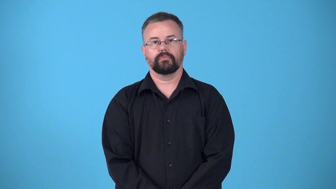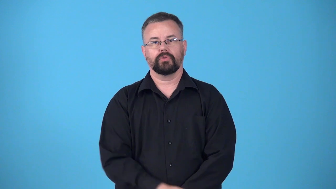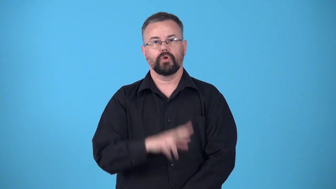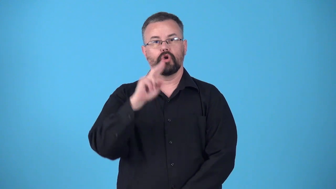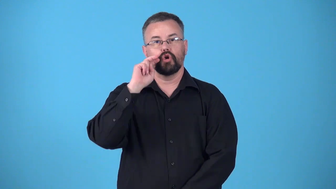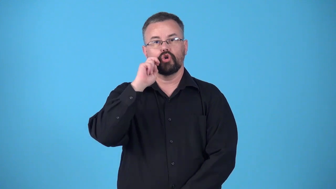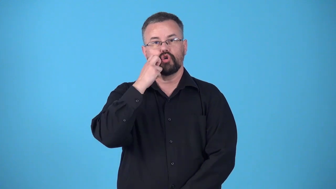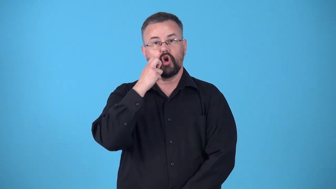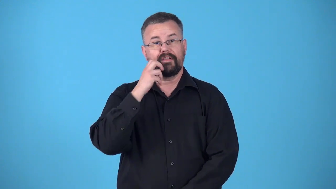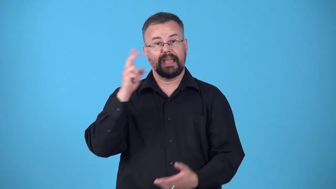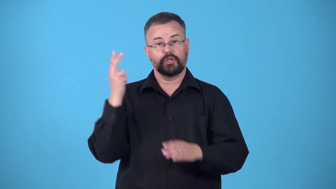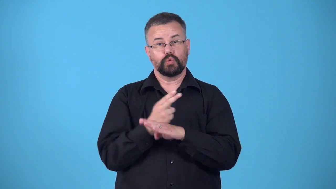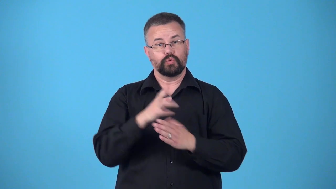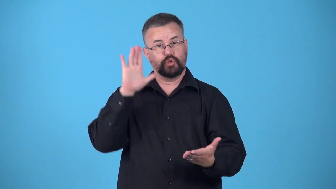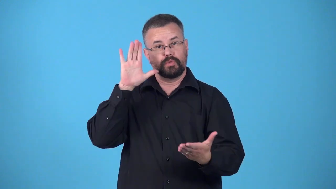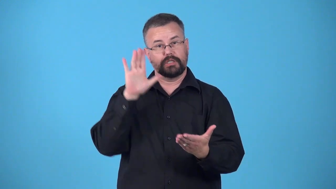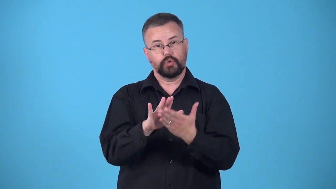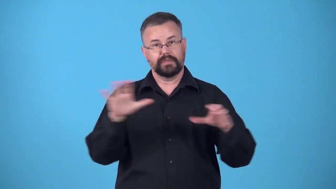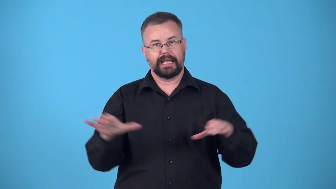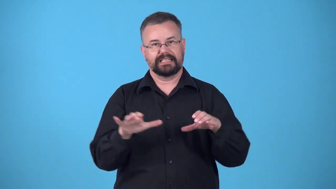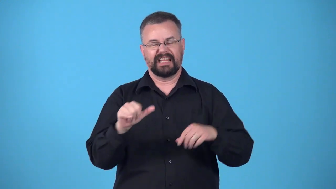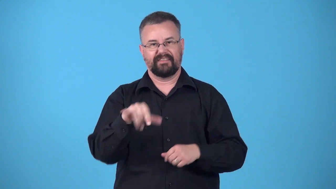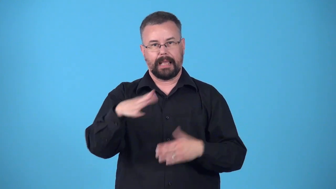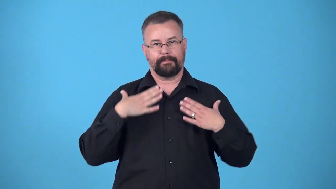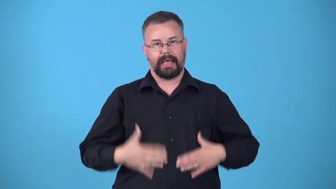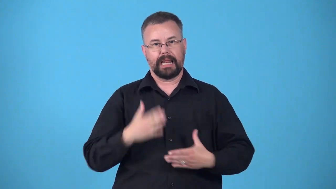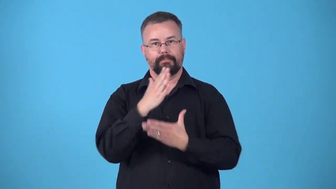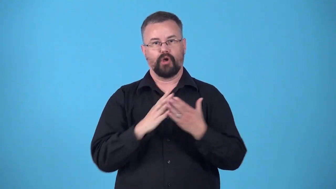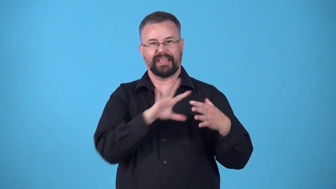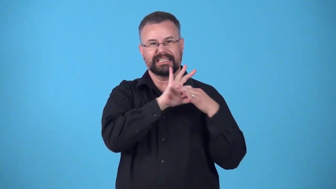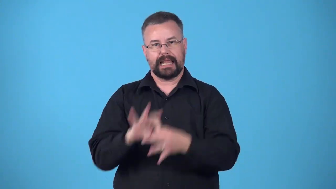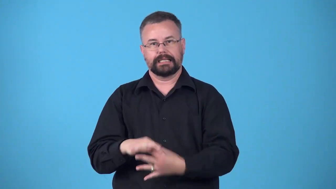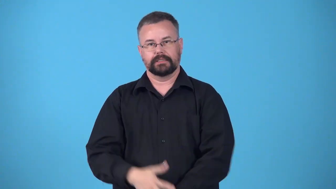depressor